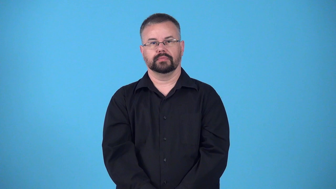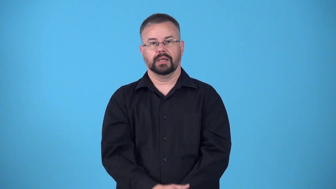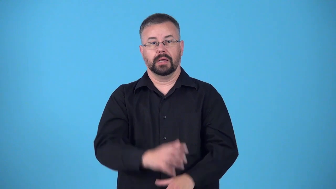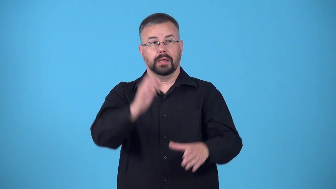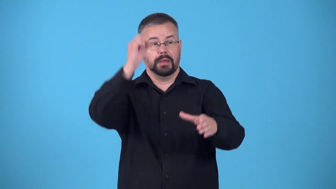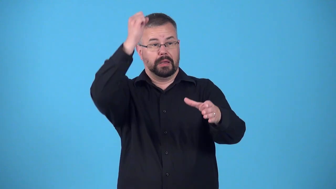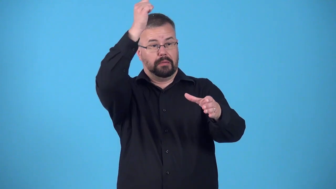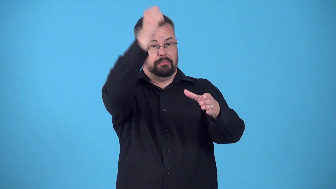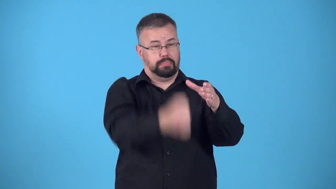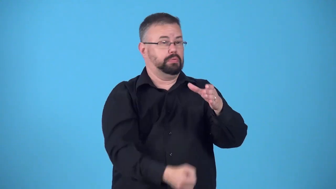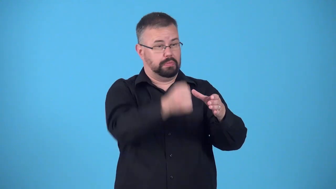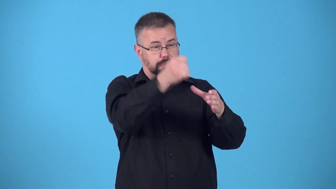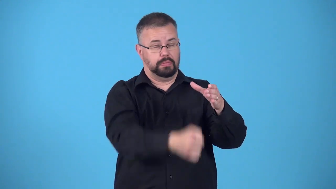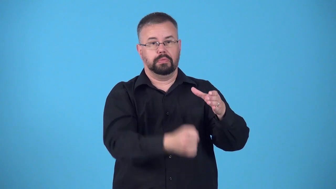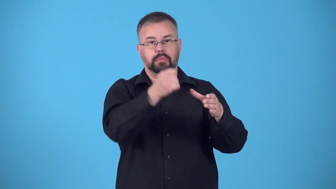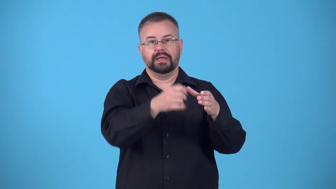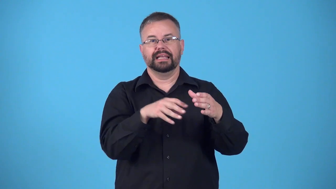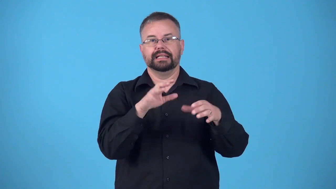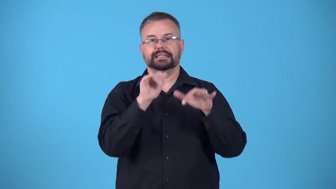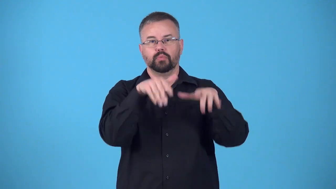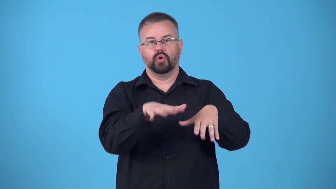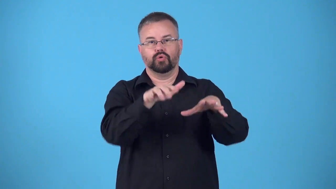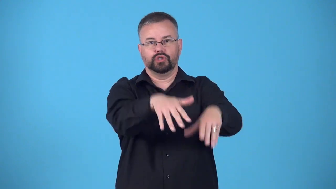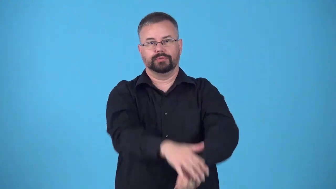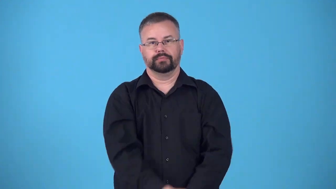splashdown